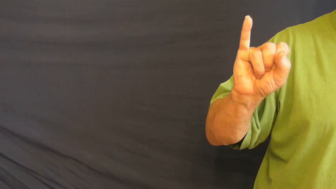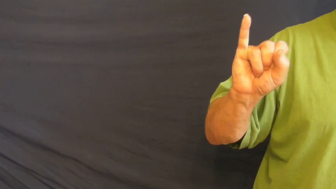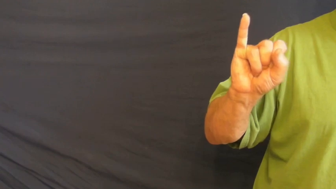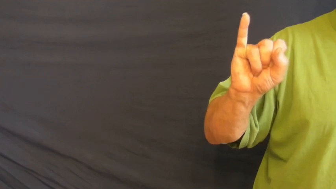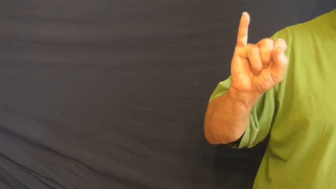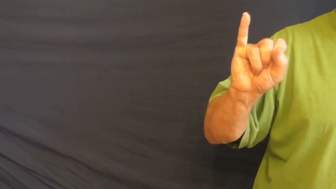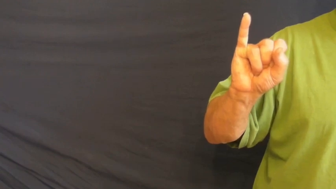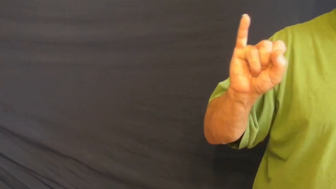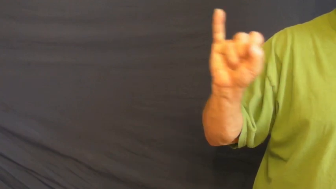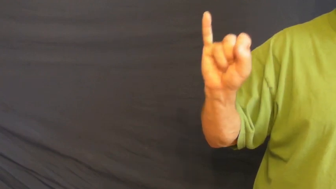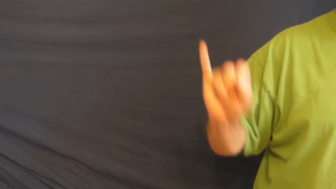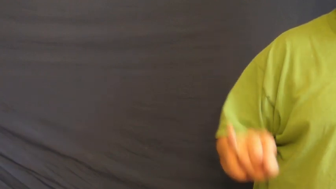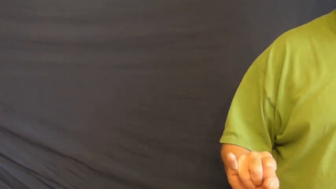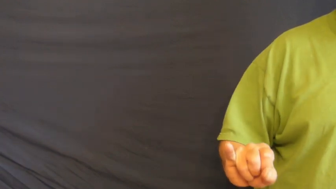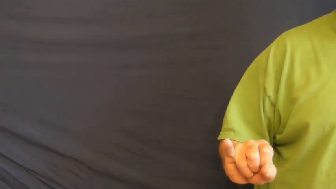Independence,MO,Indianapolis,IN